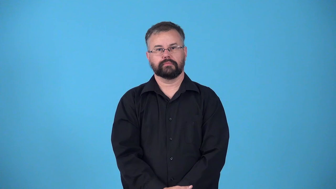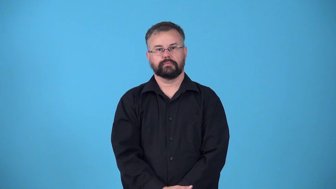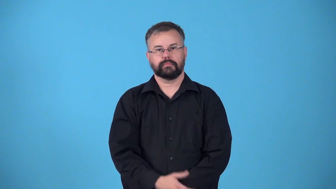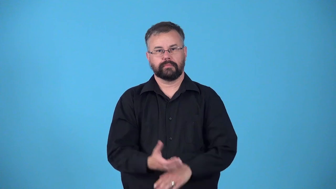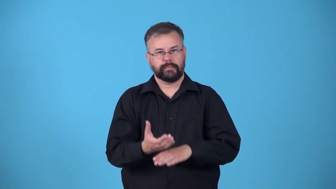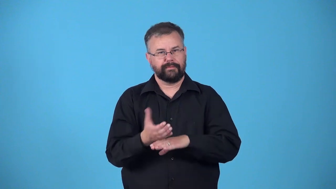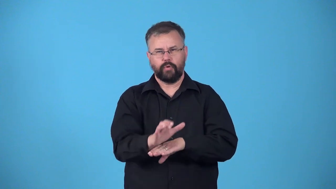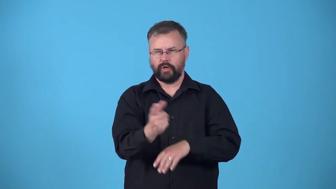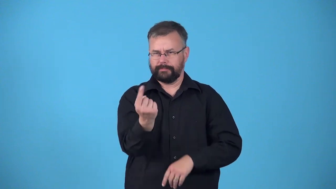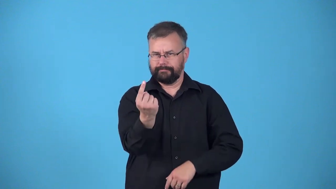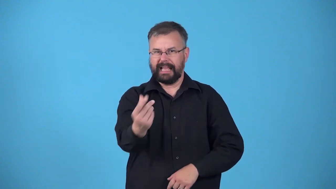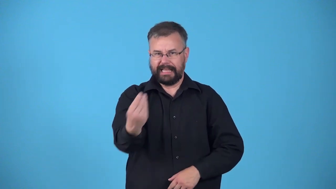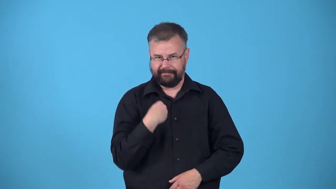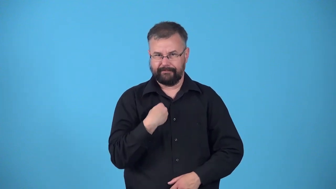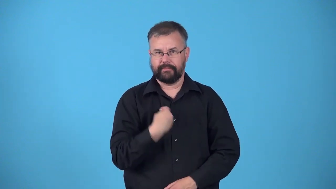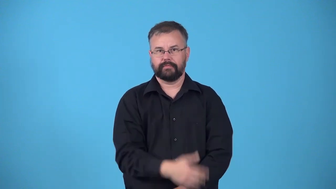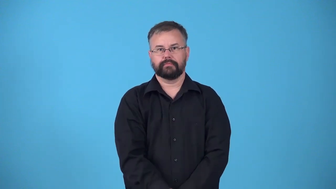get out of